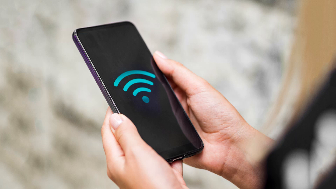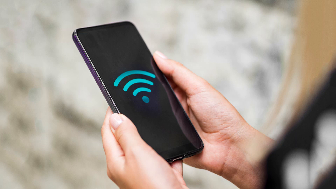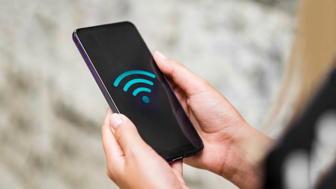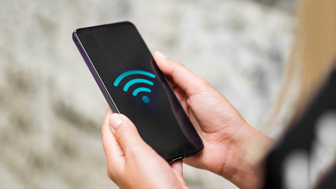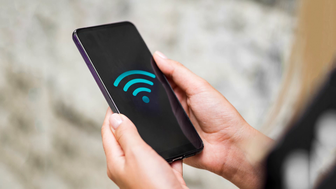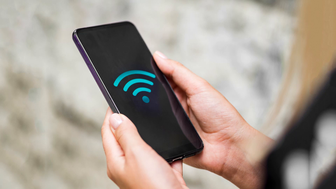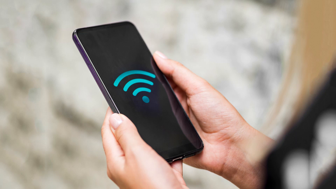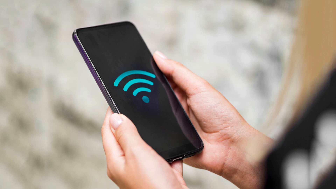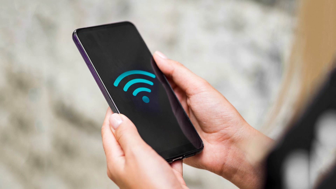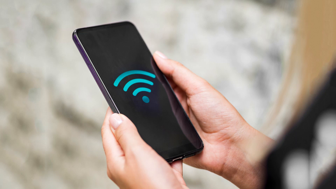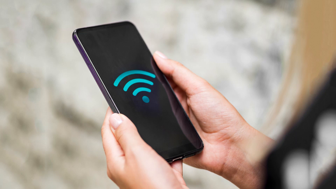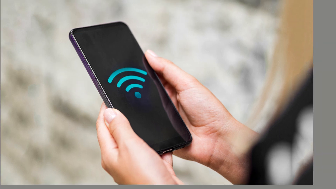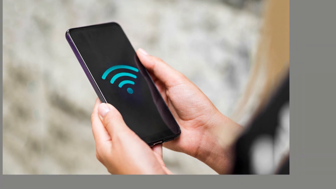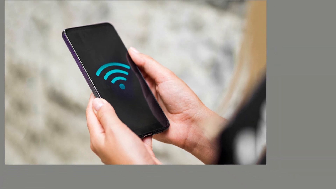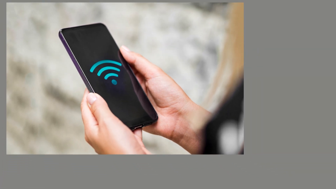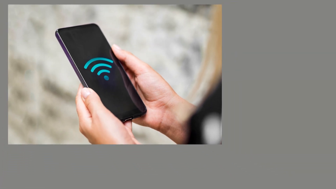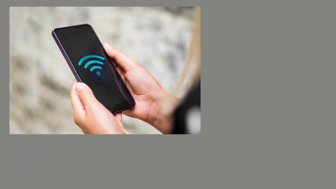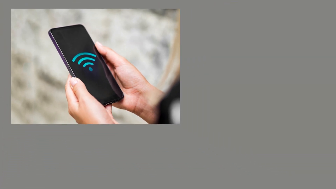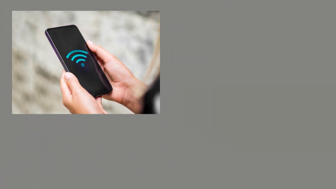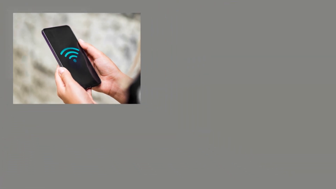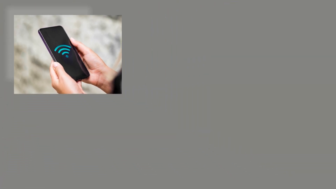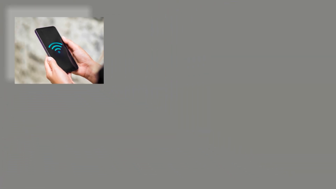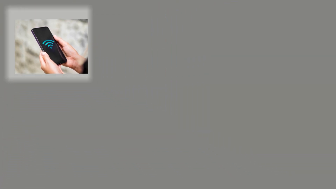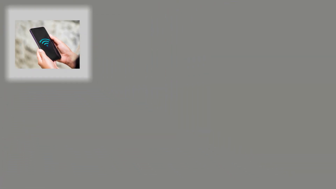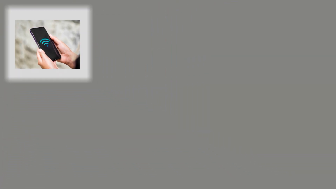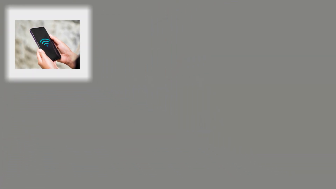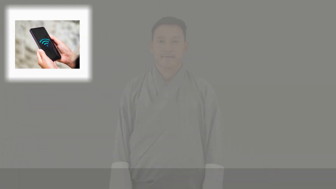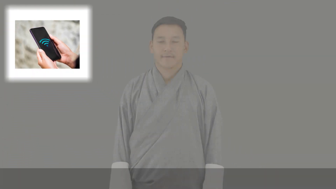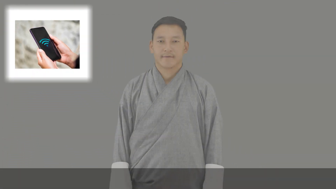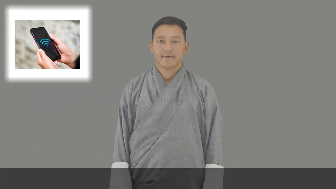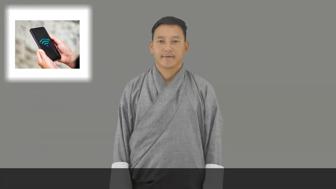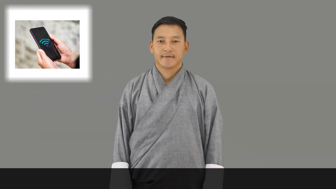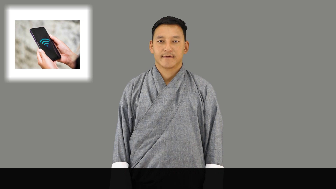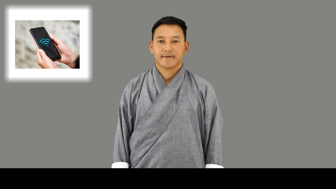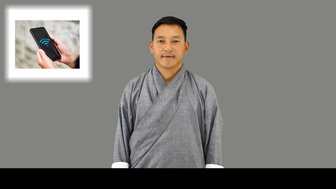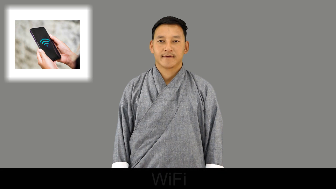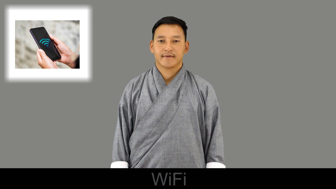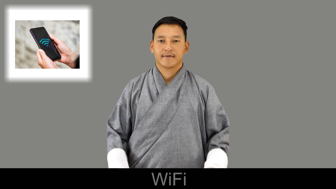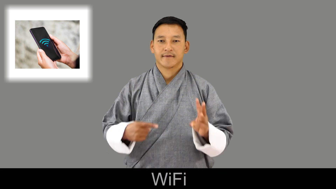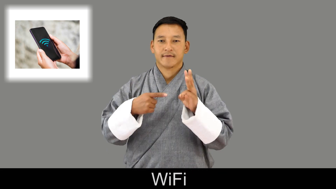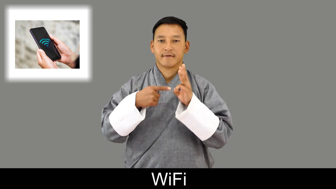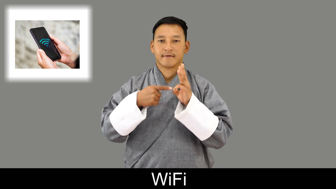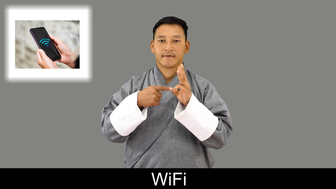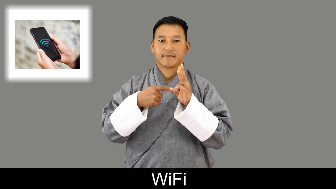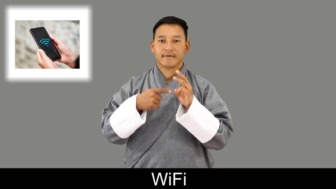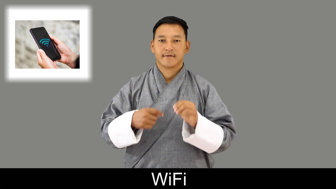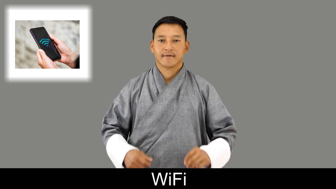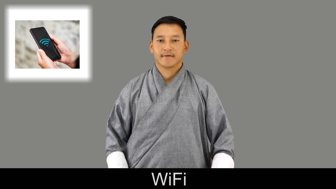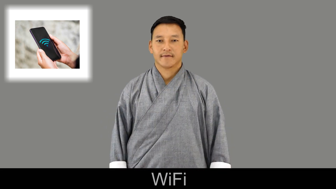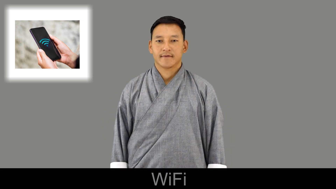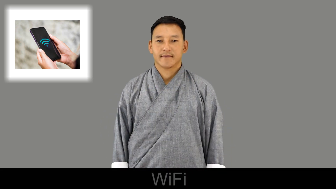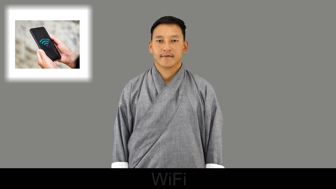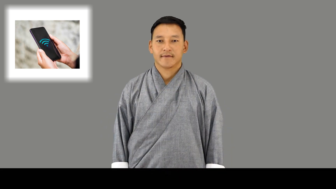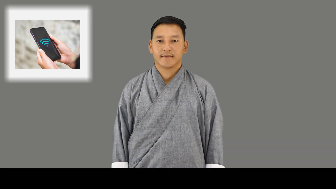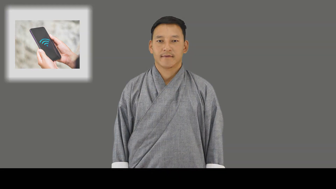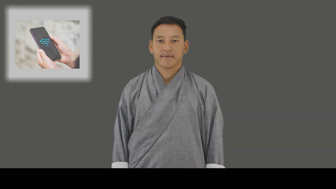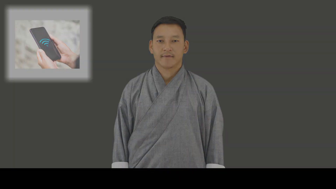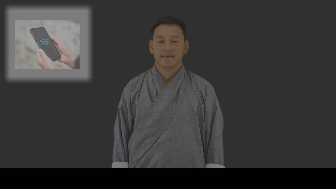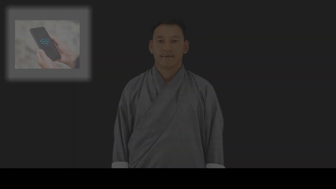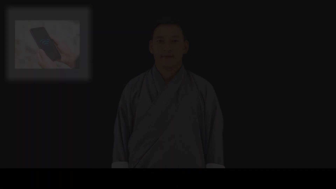Wifi